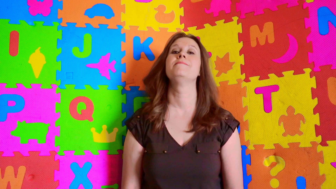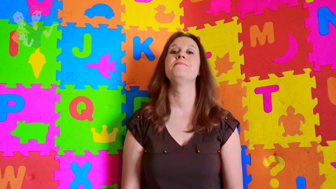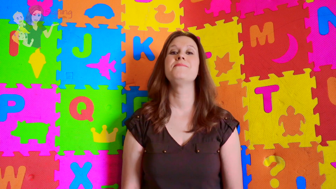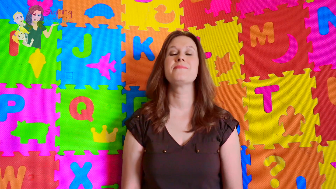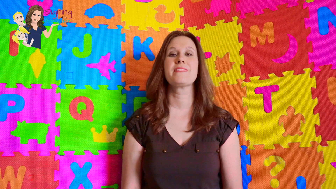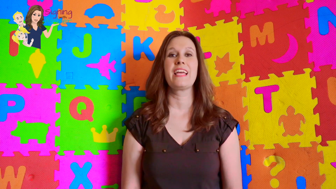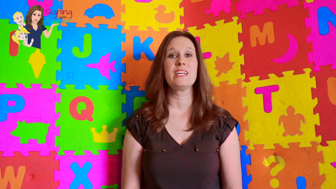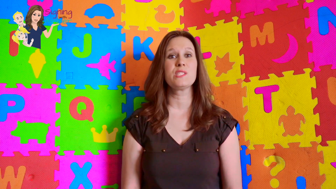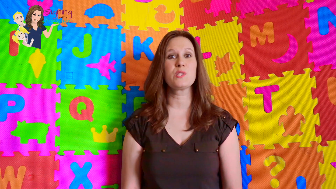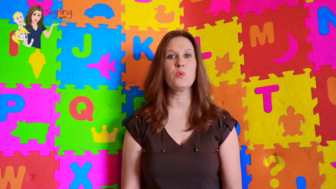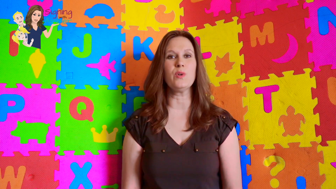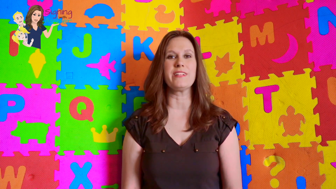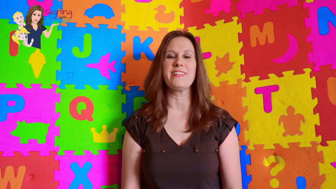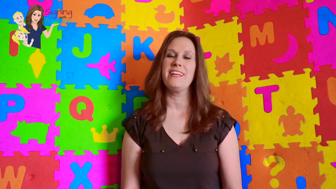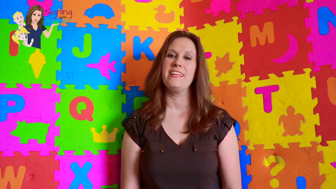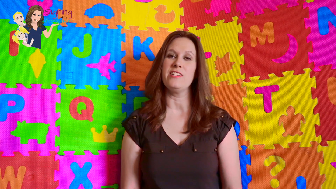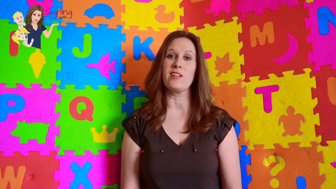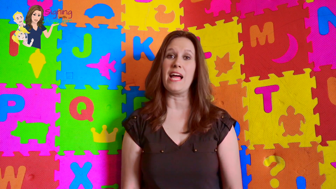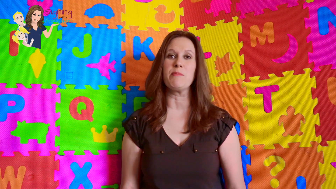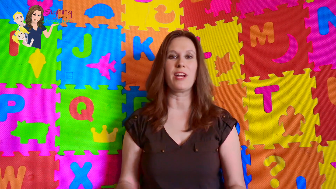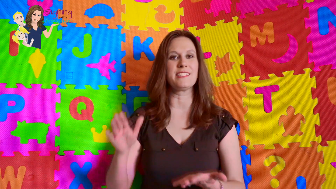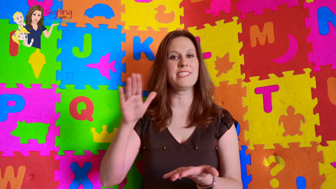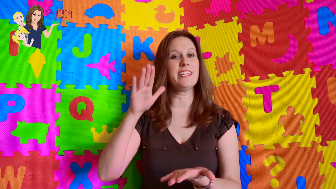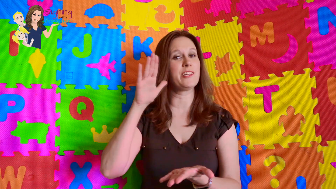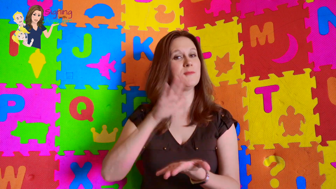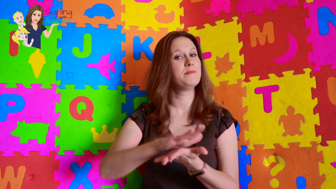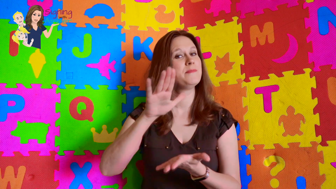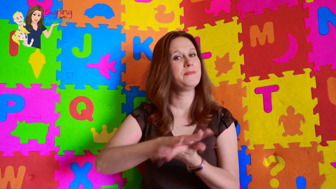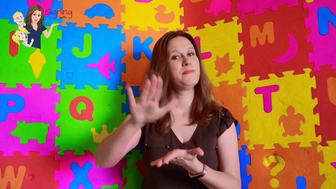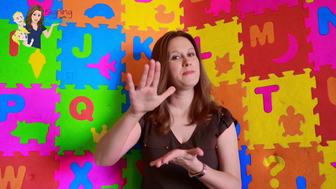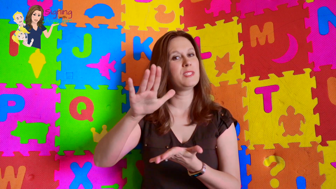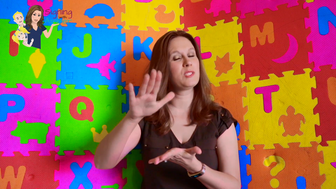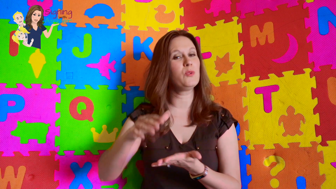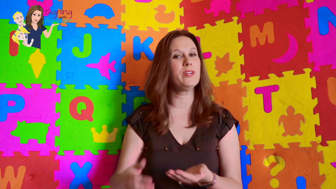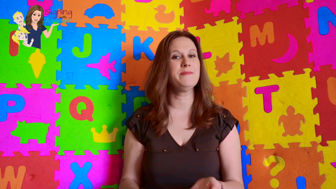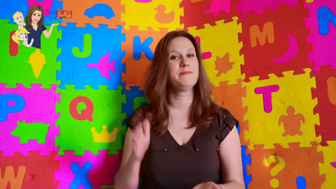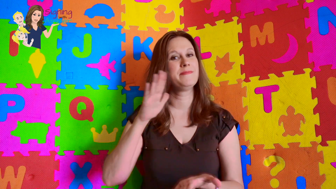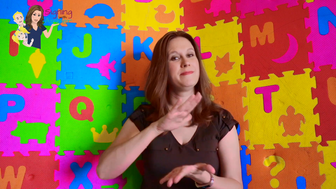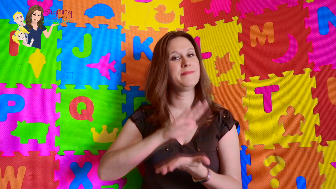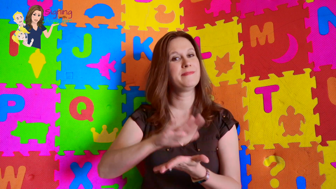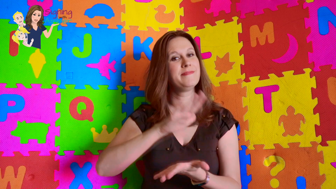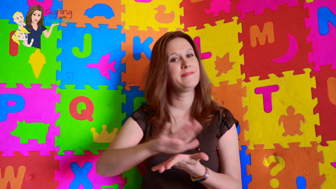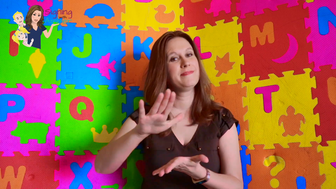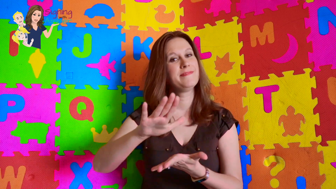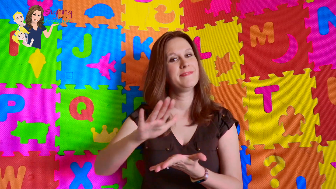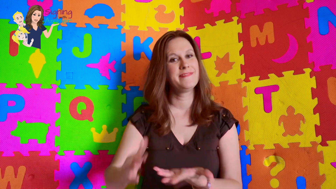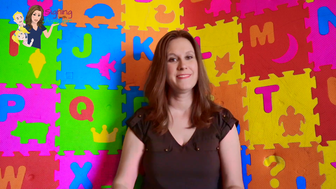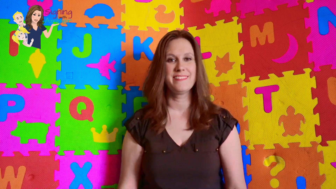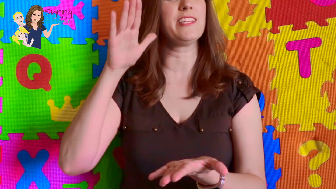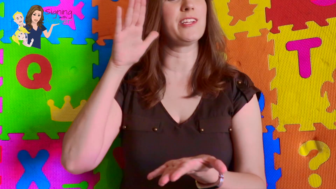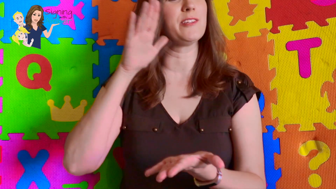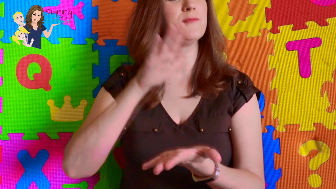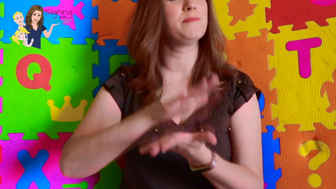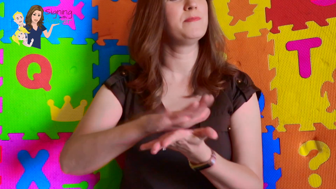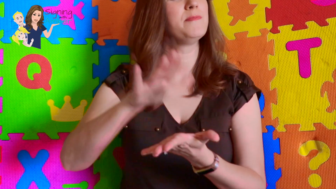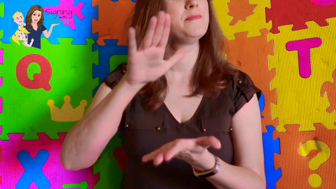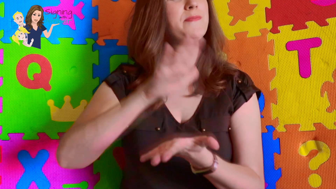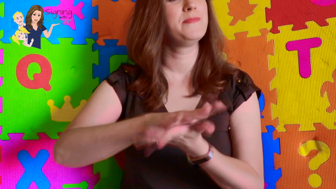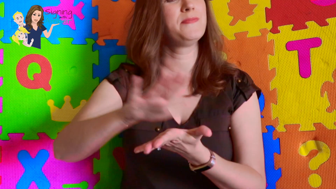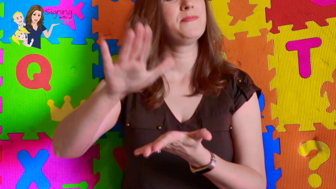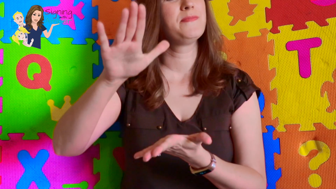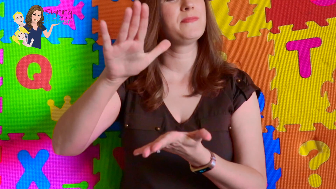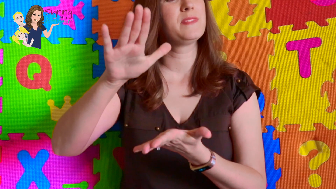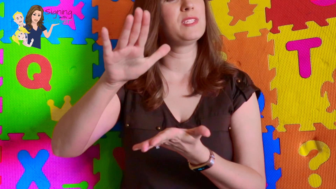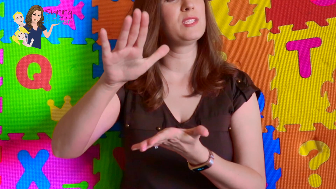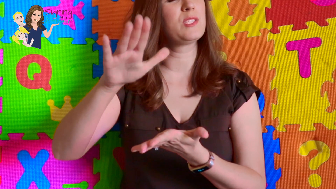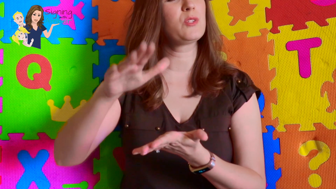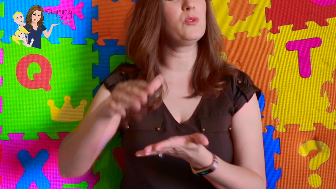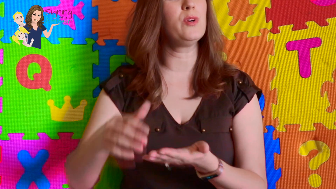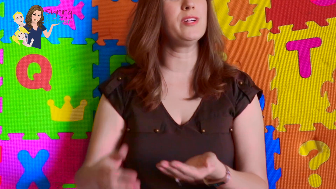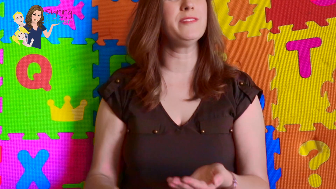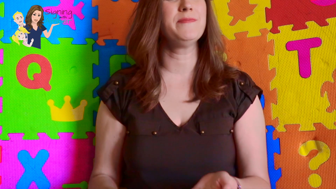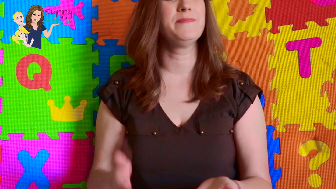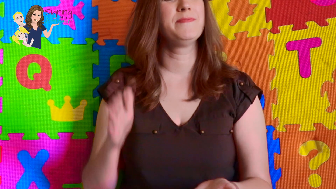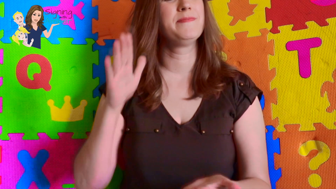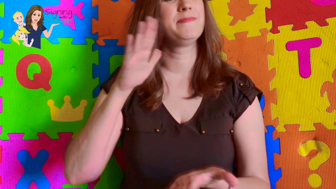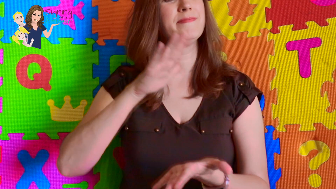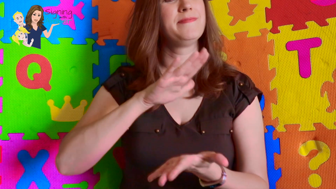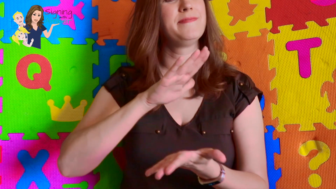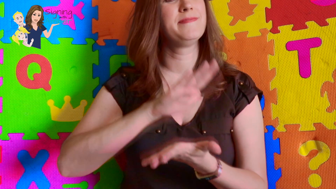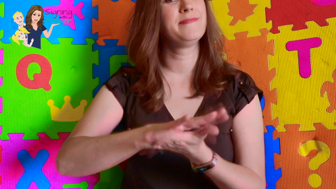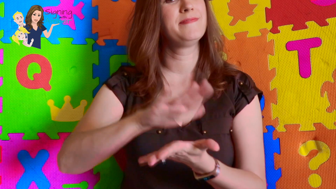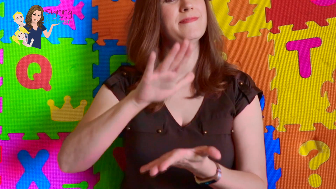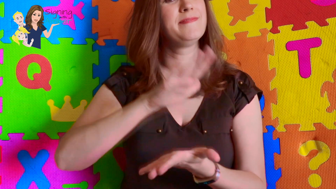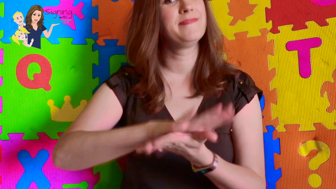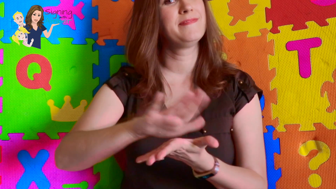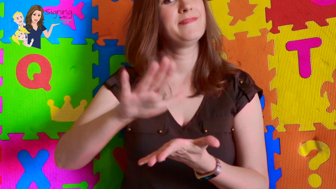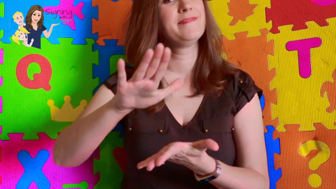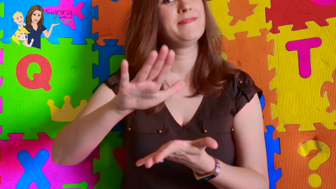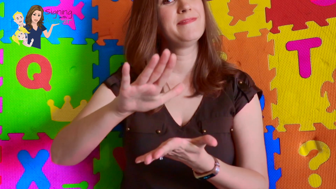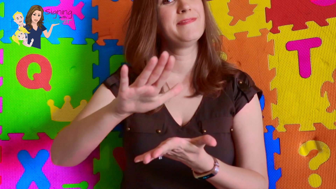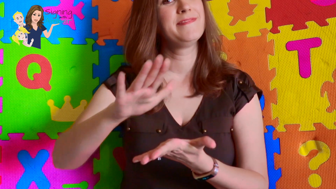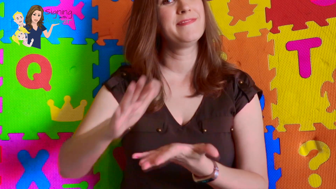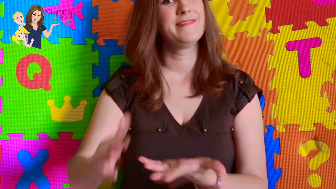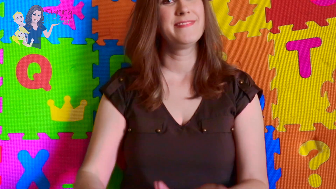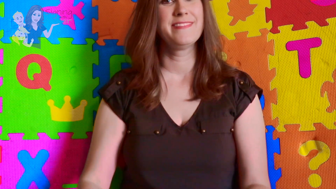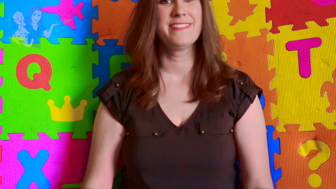school